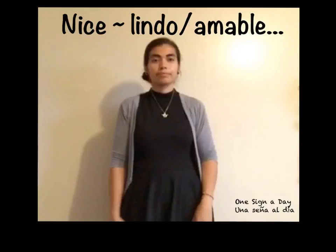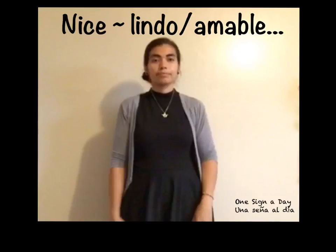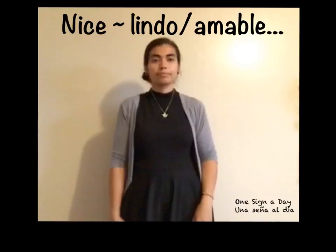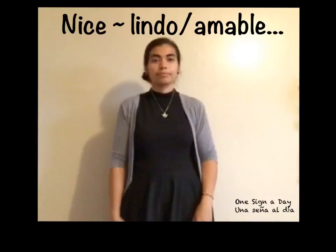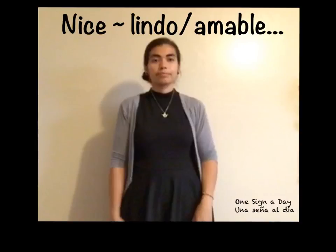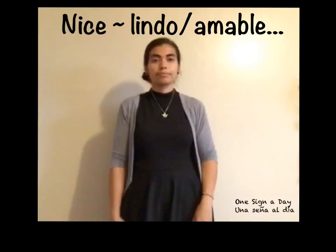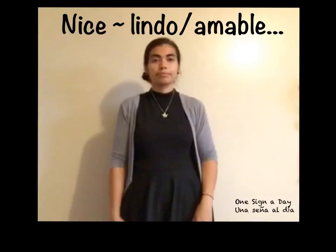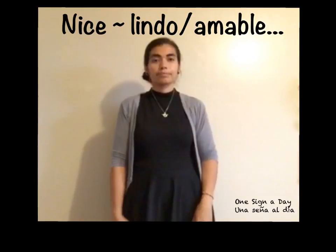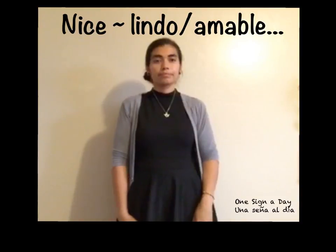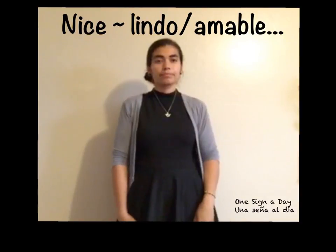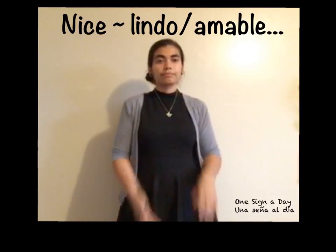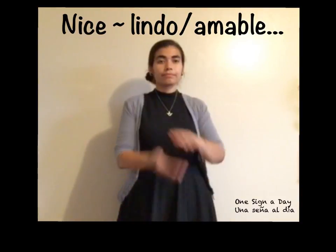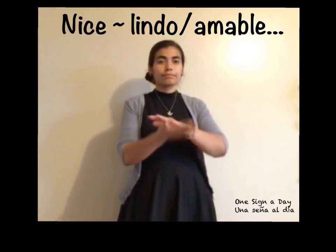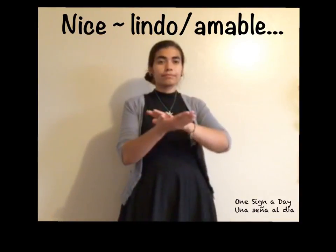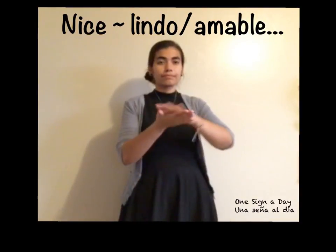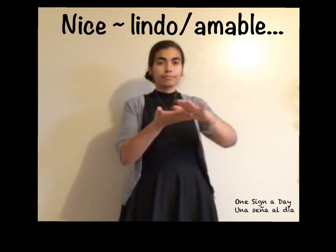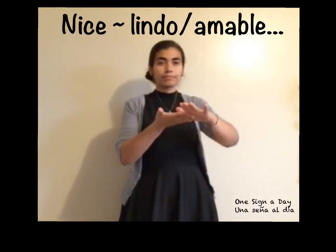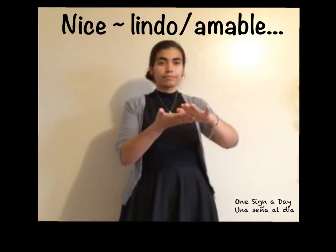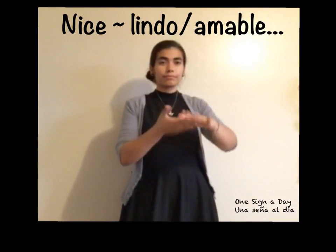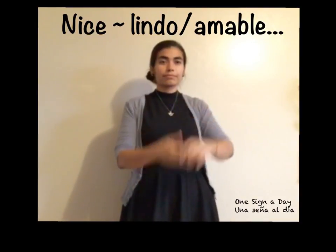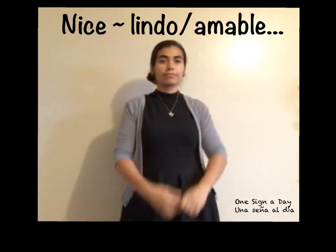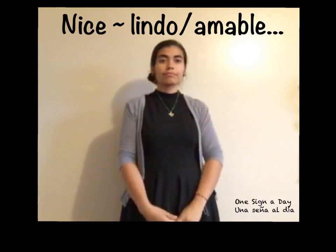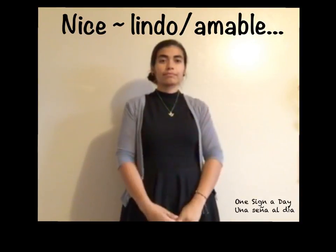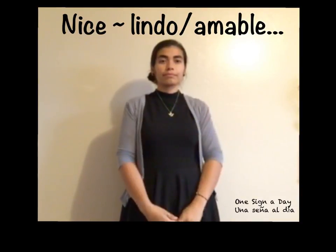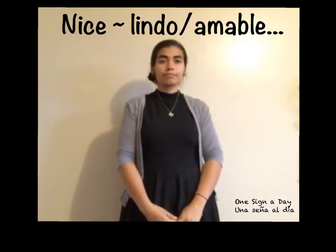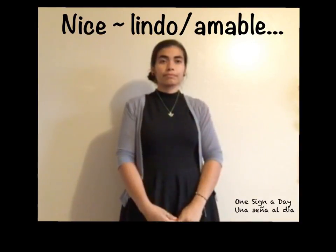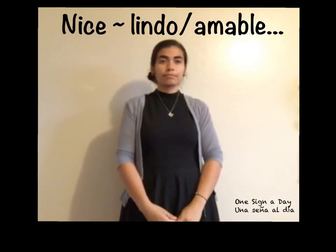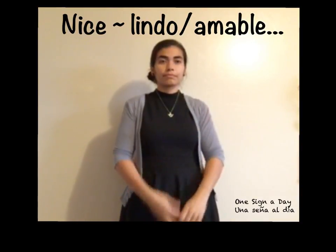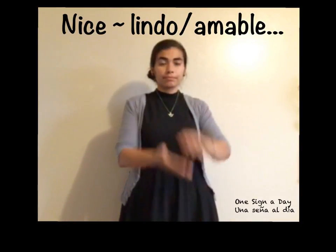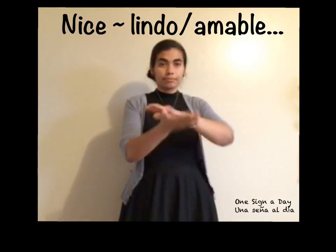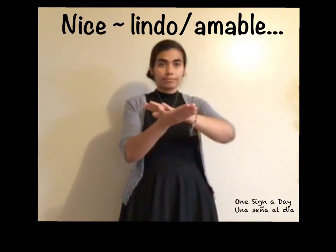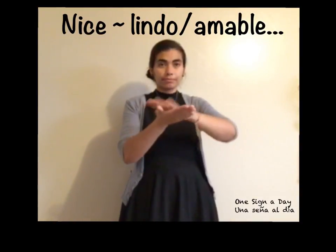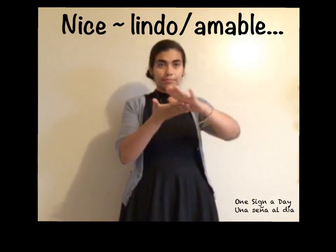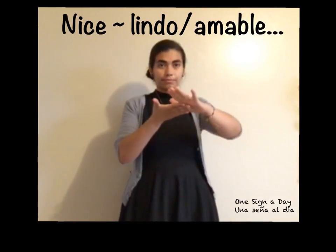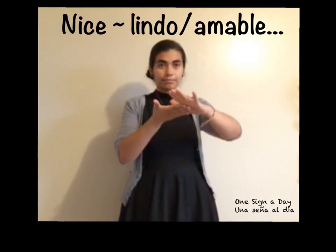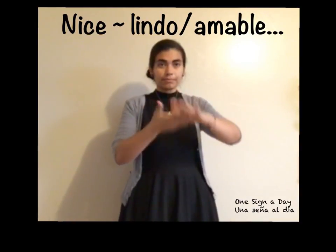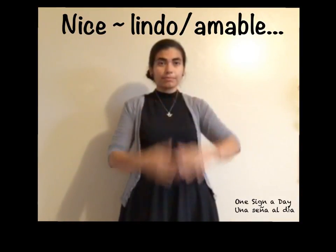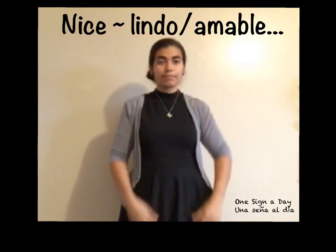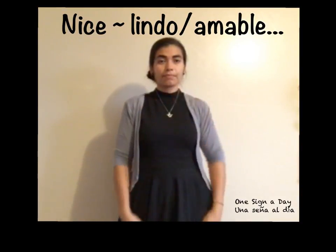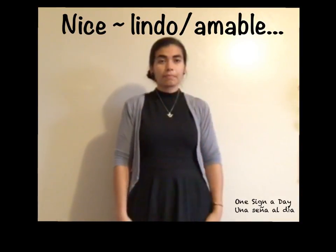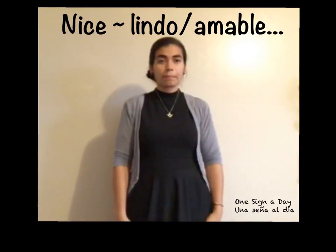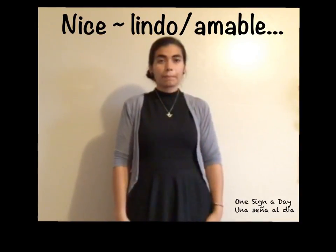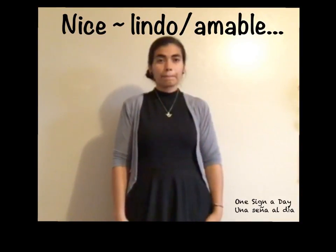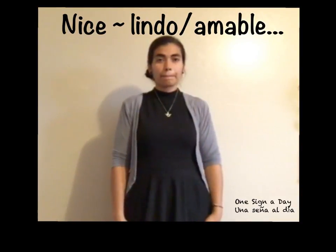nice